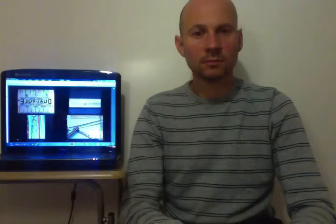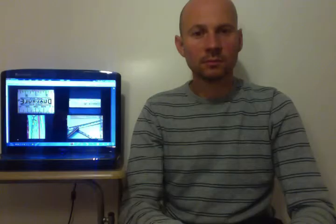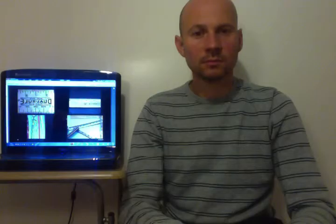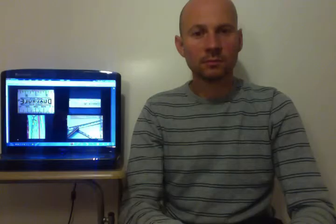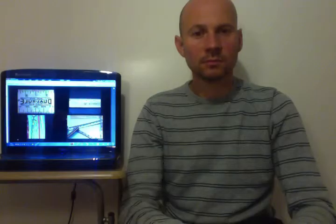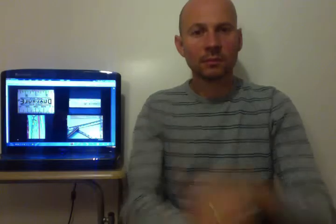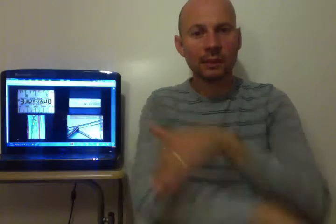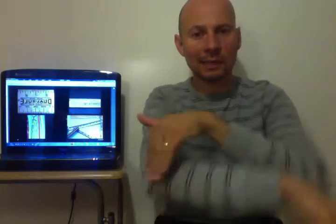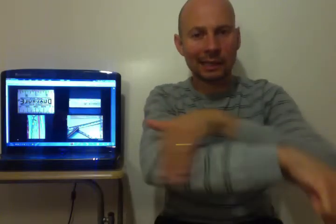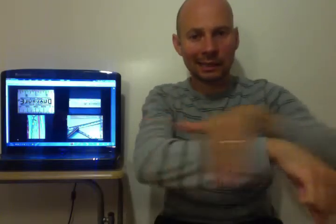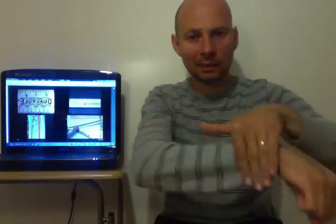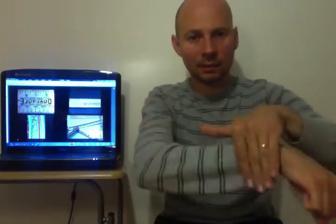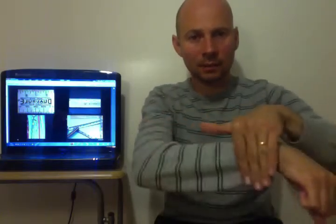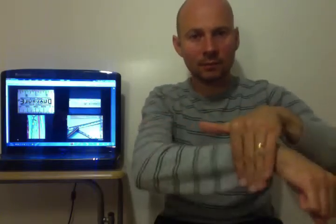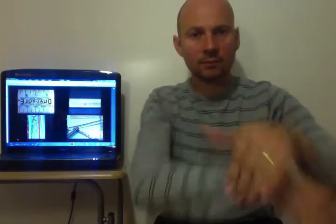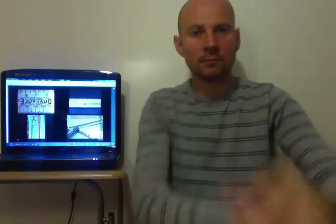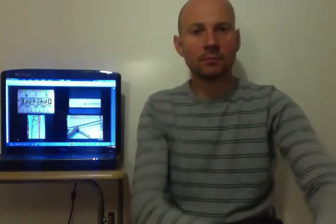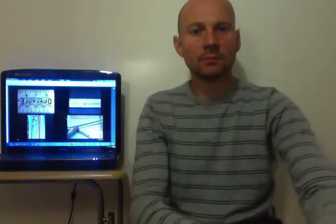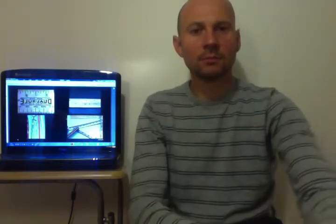ruler